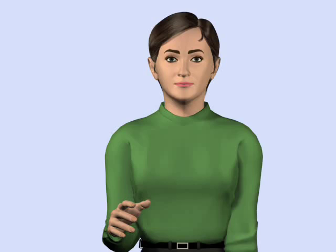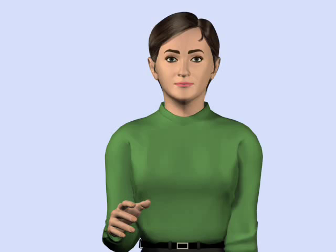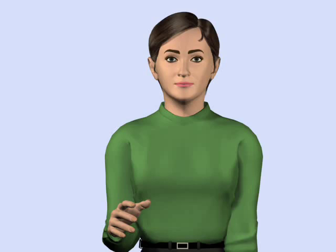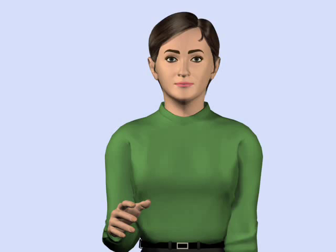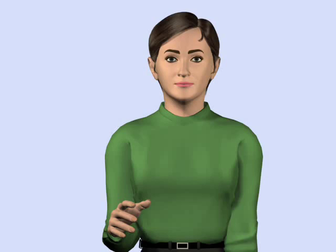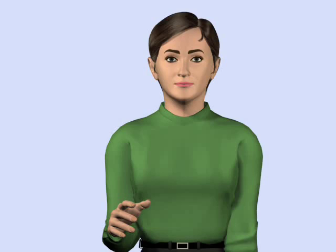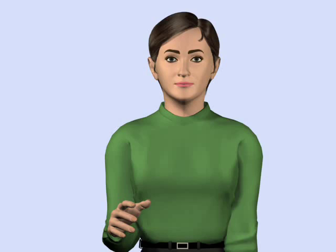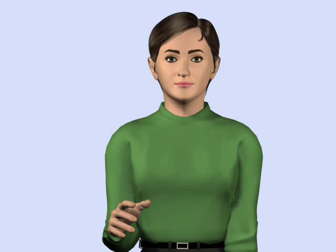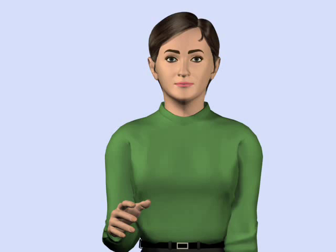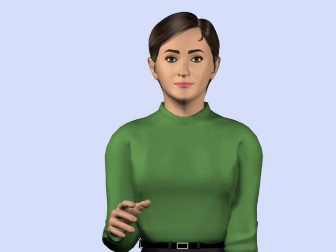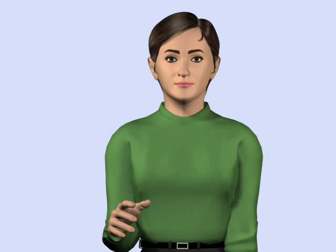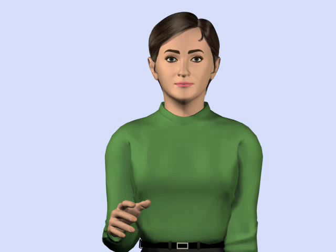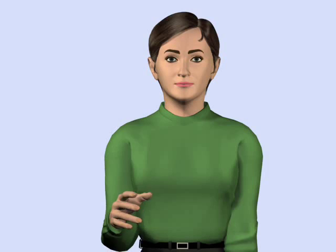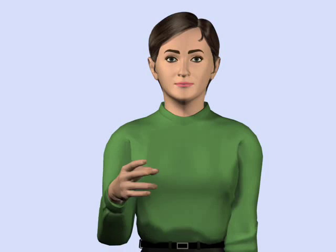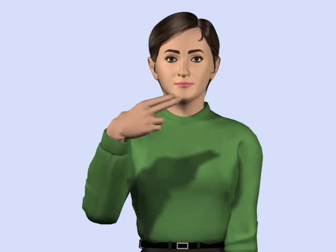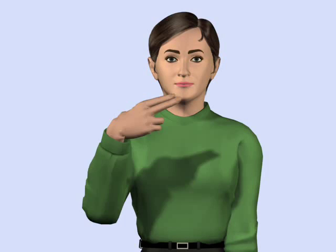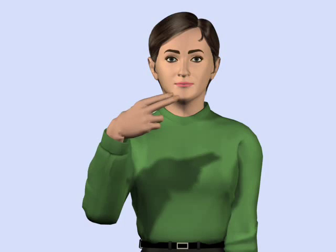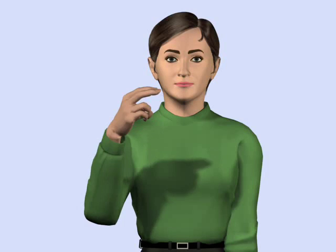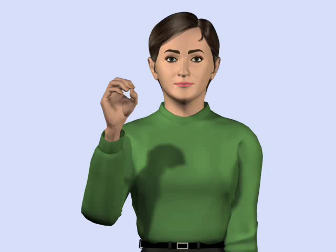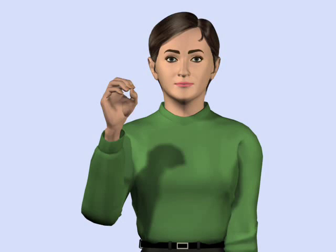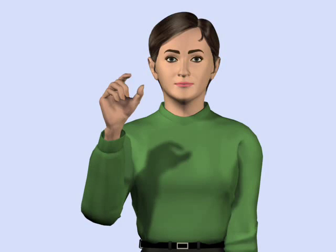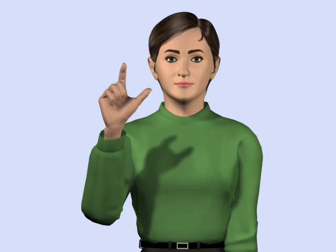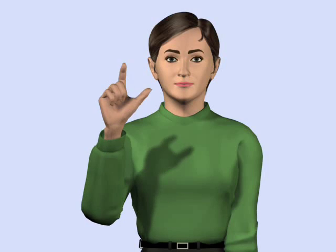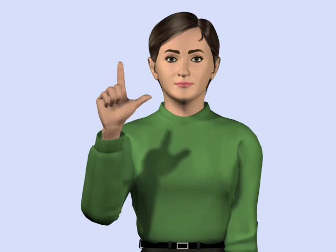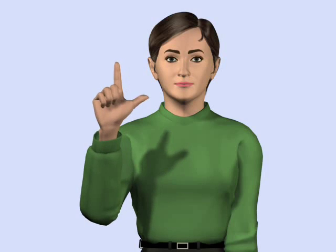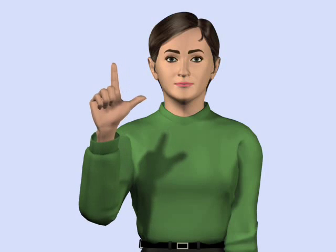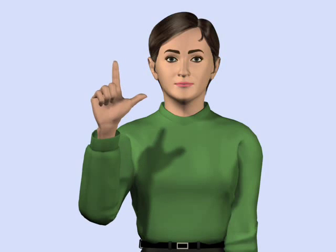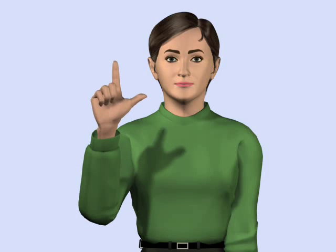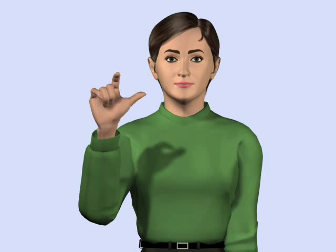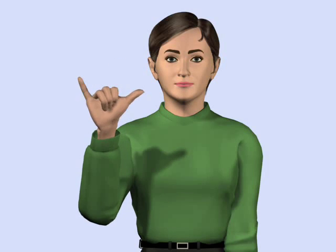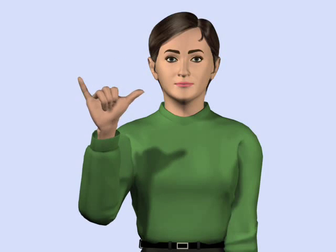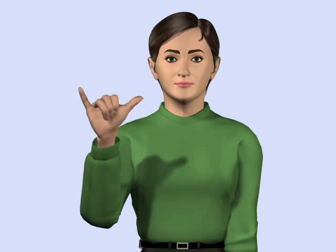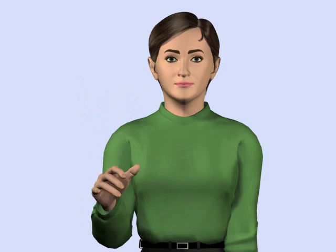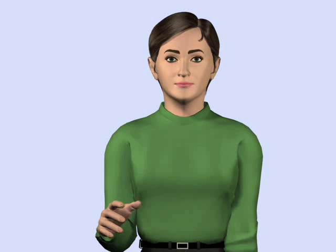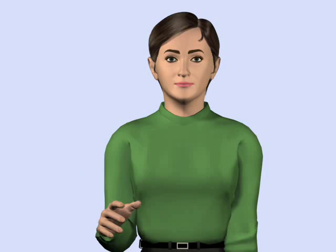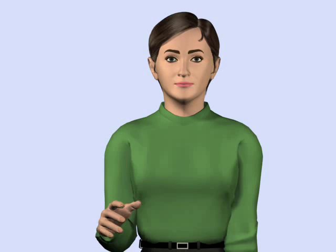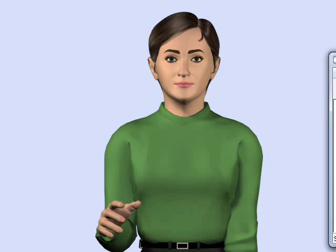holly